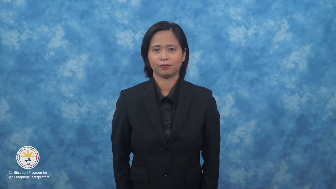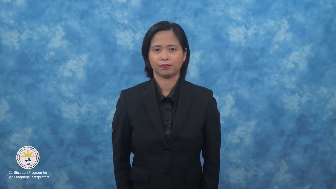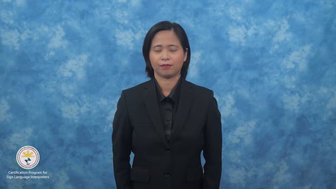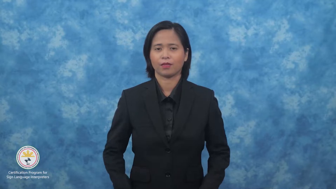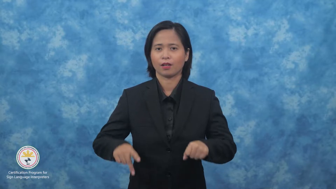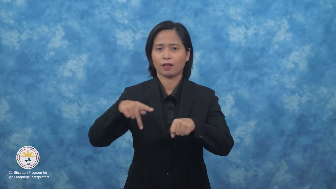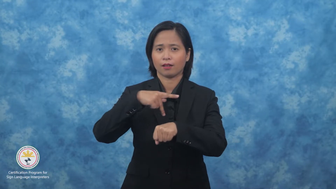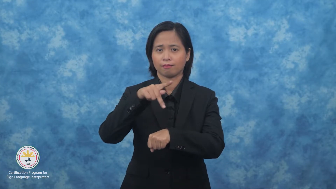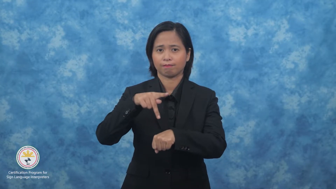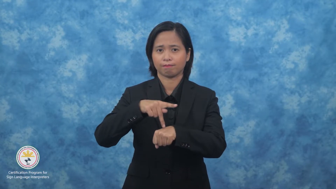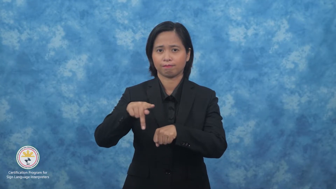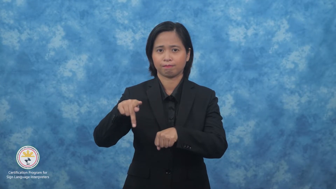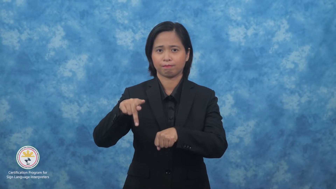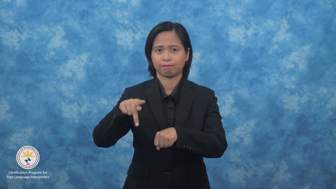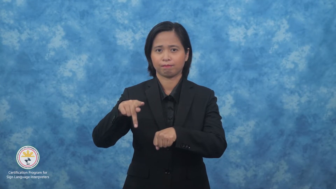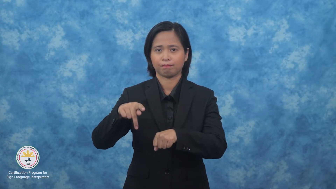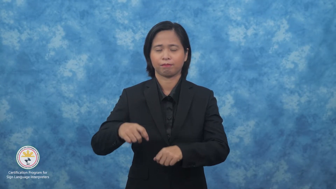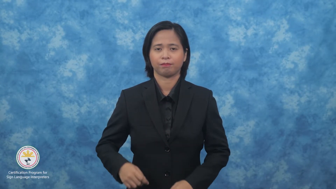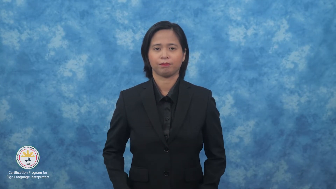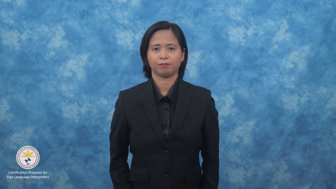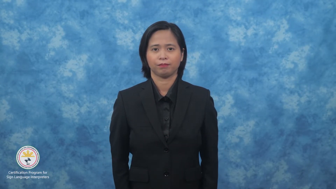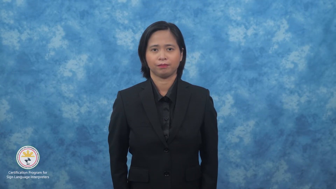Principal